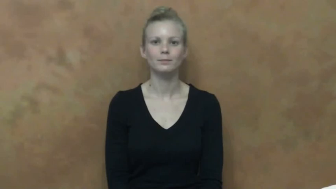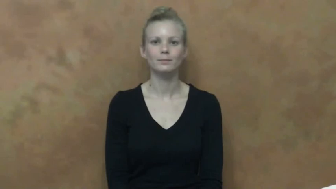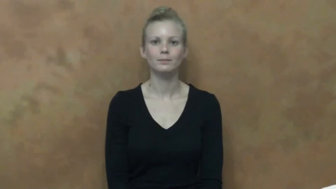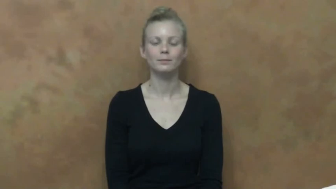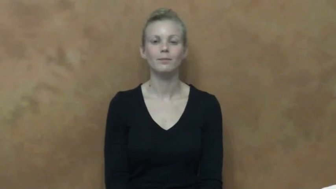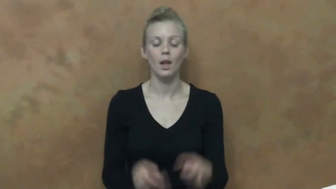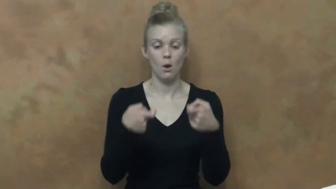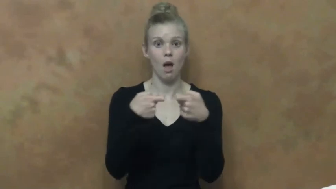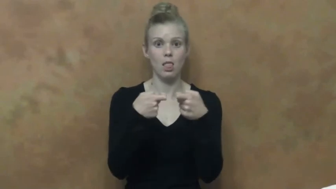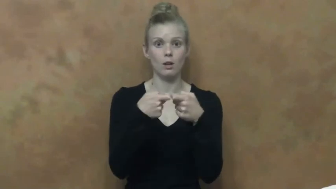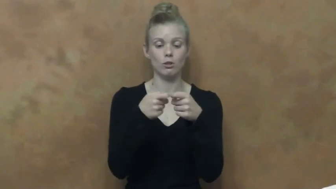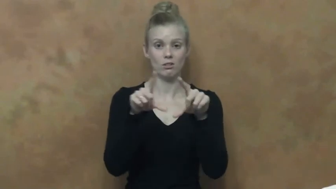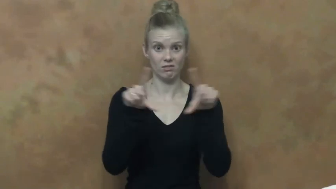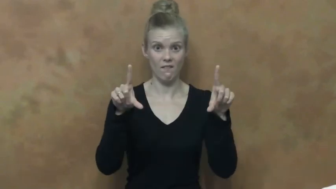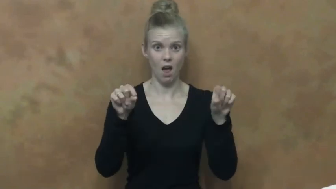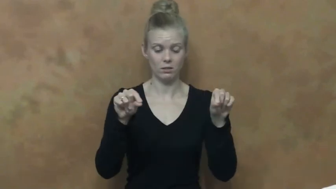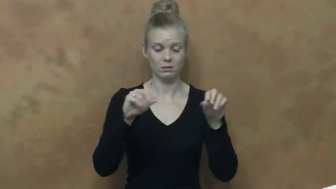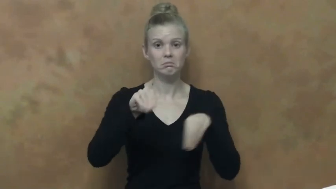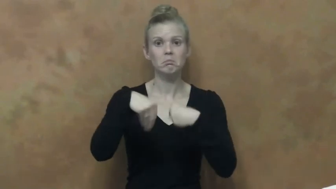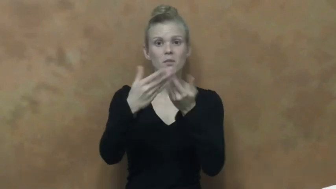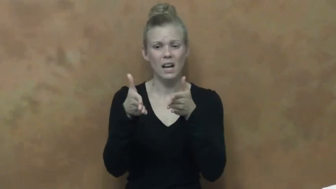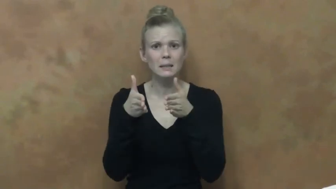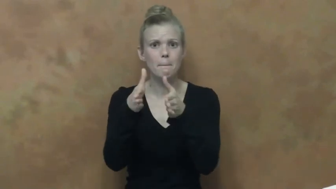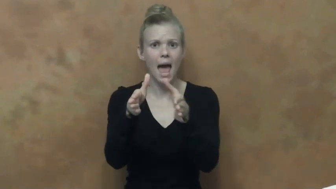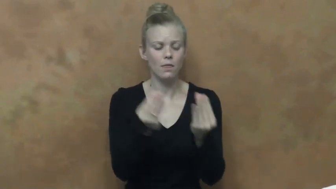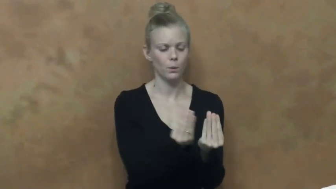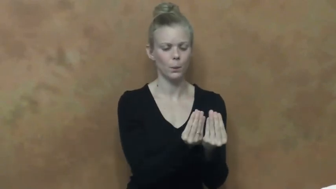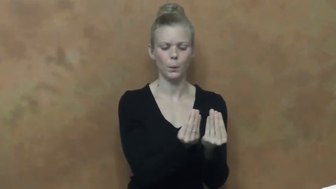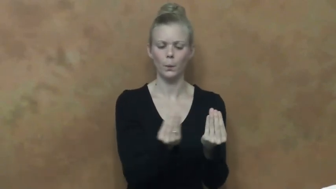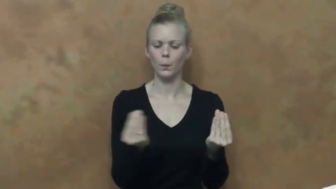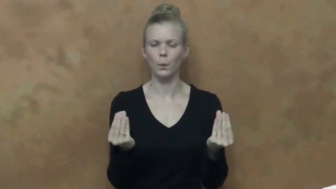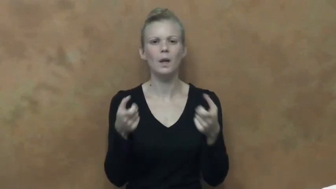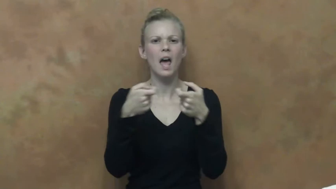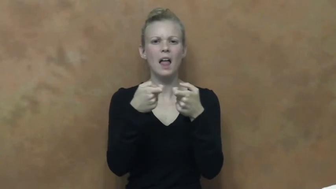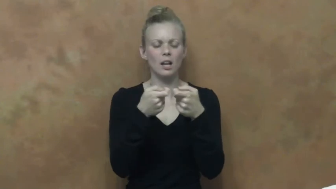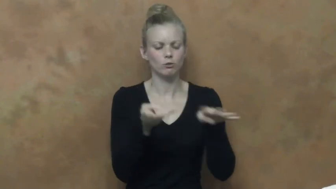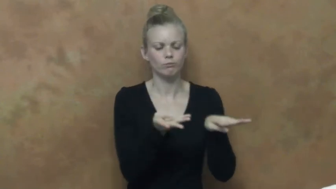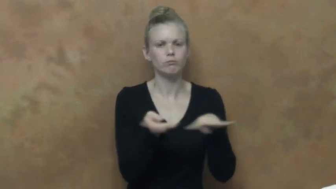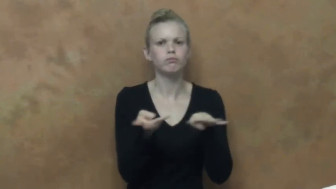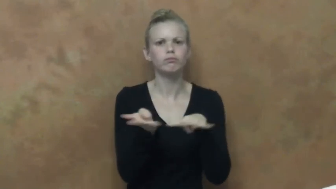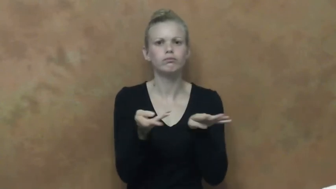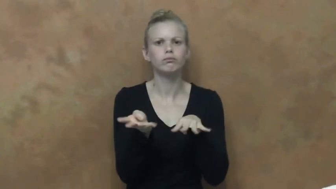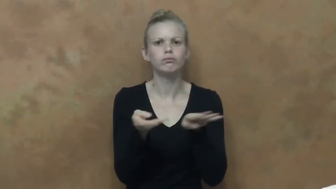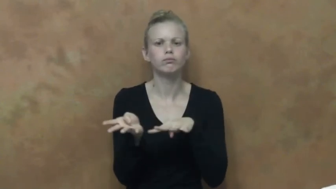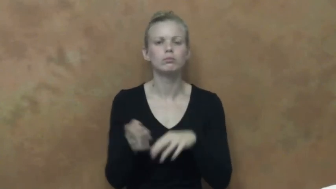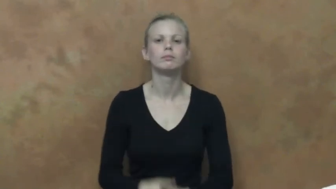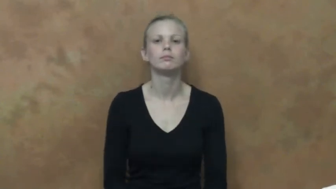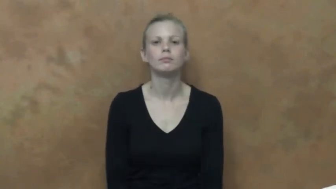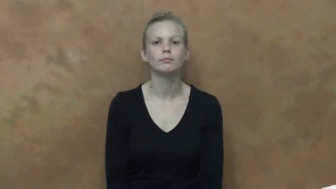circuit